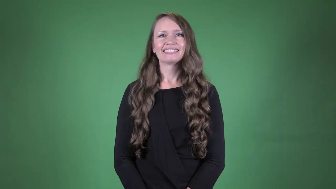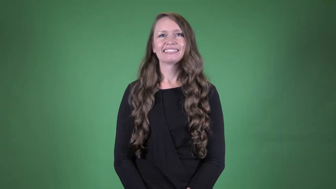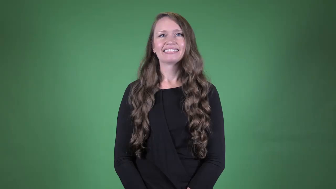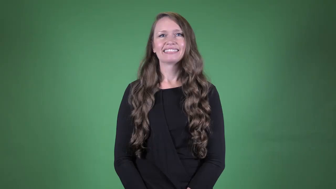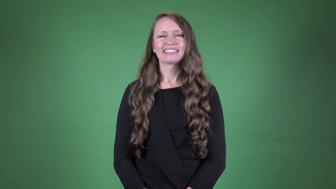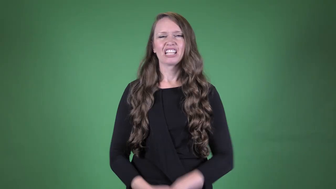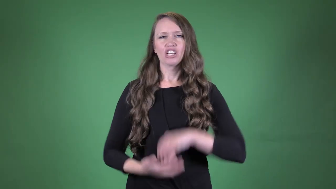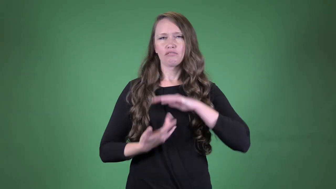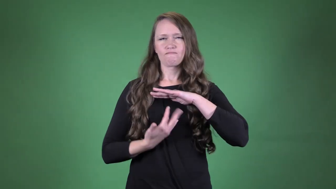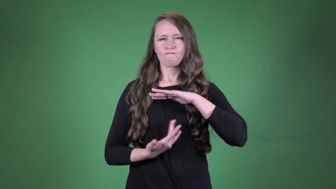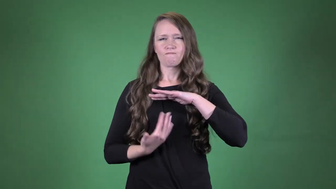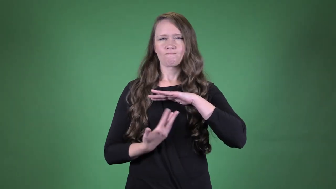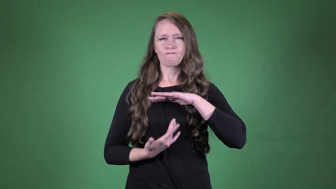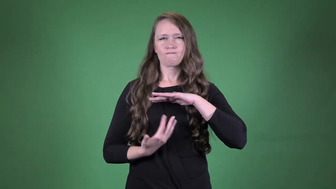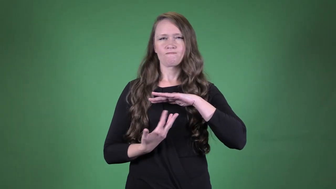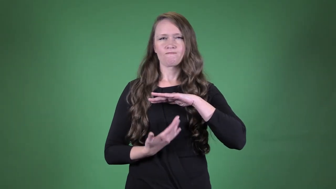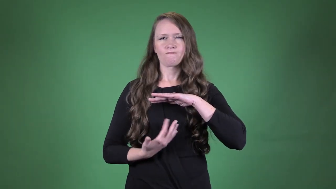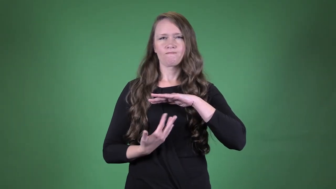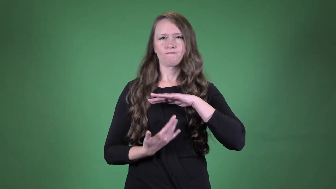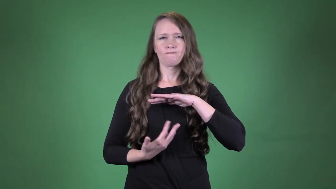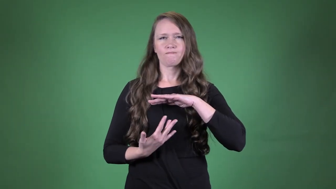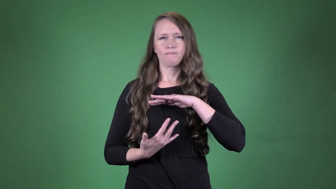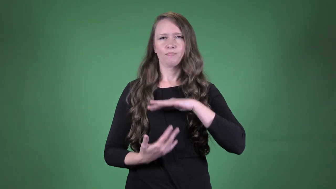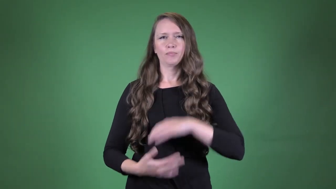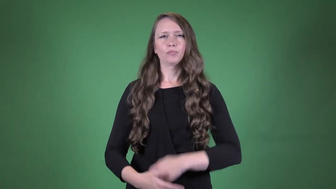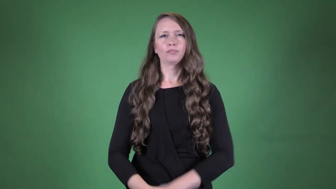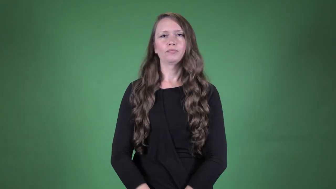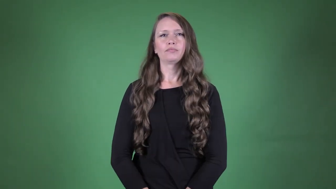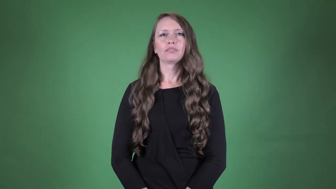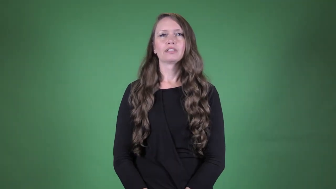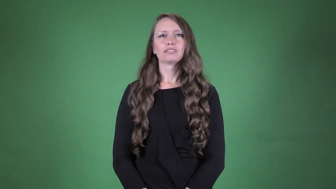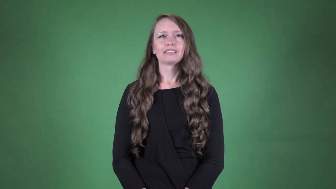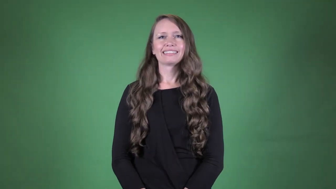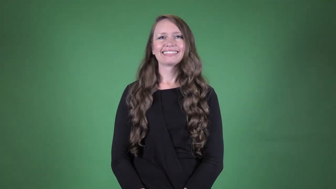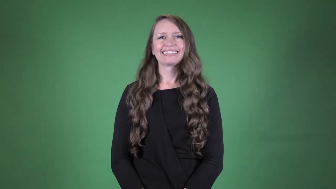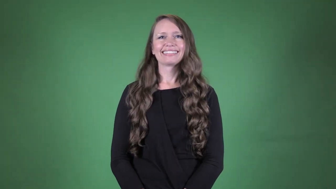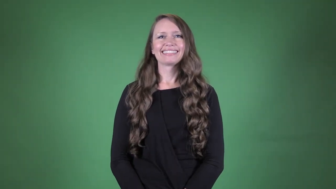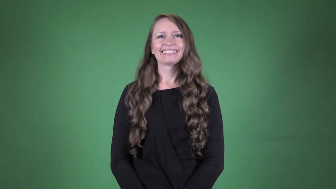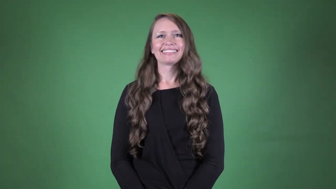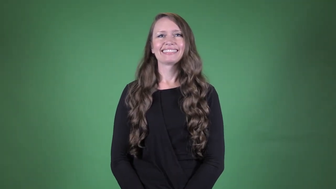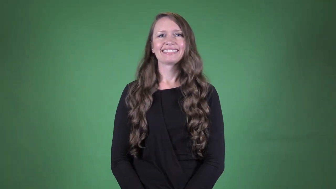Burning inside